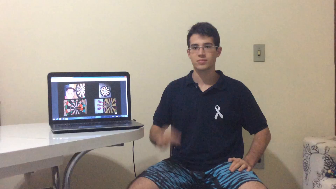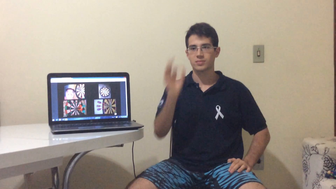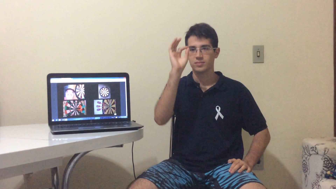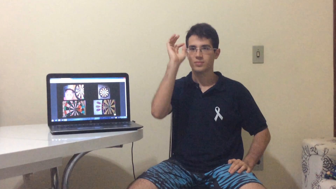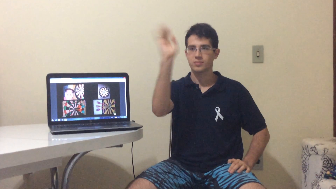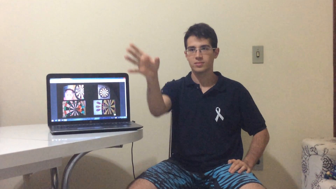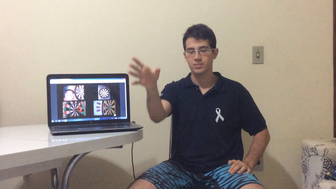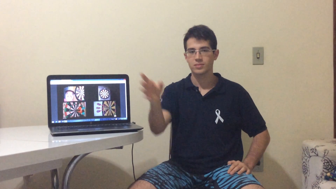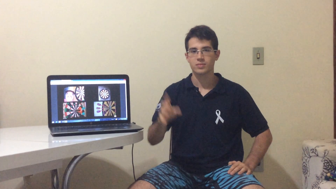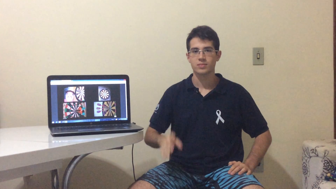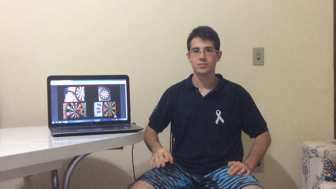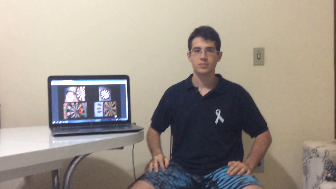darts